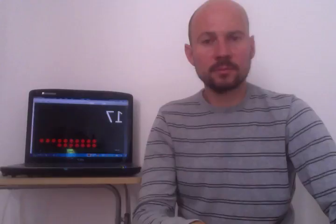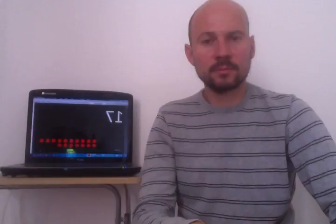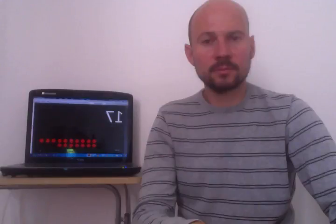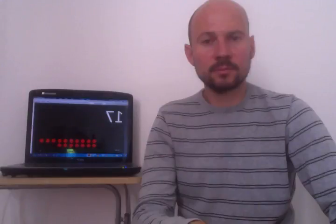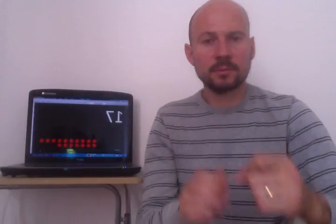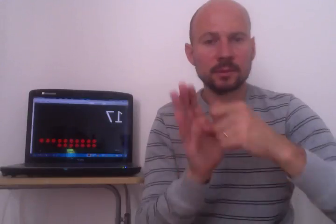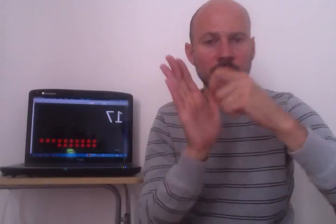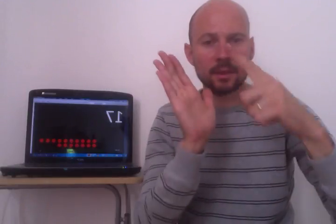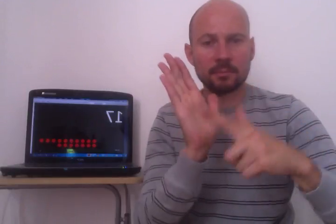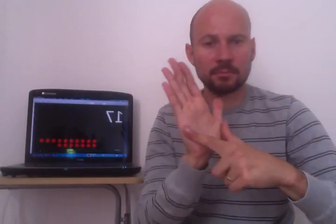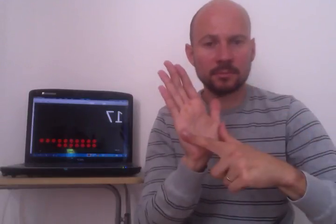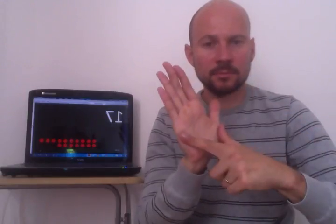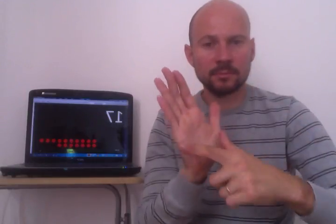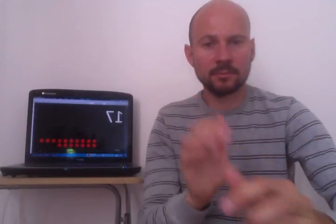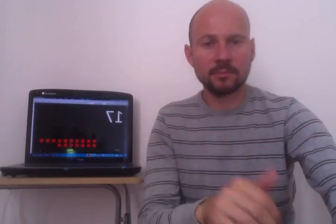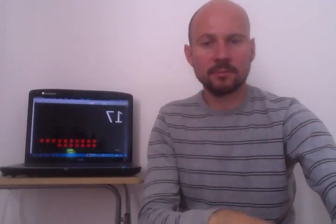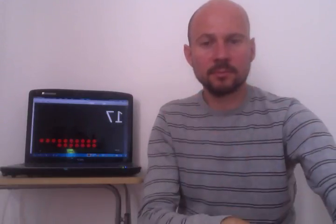number17